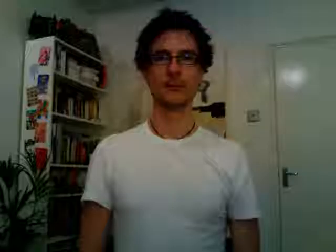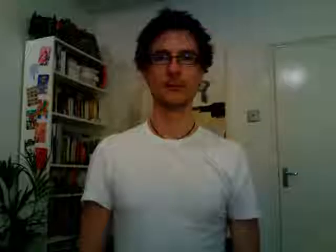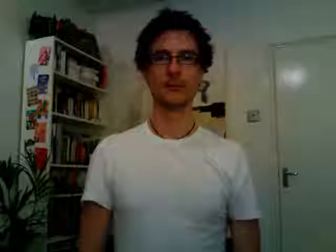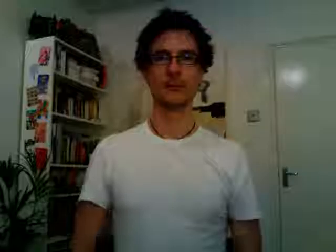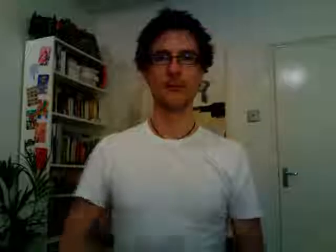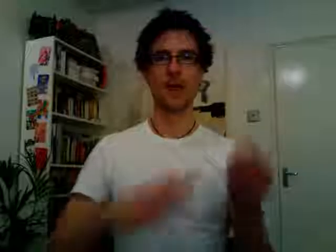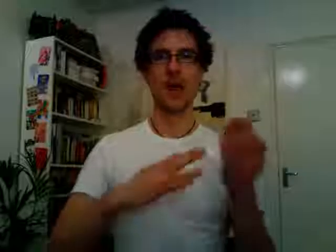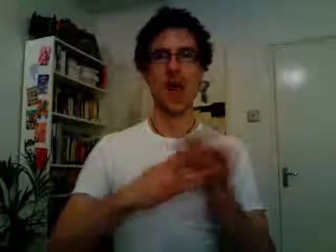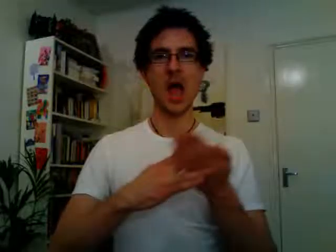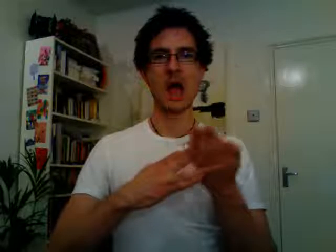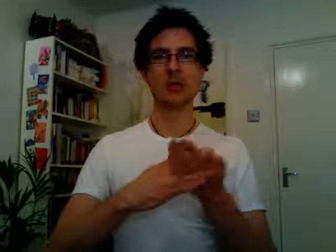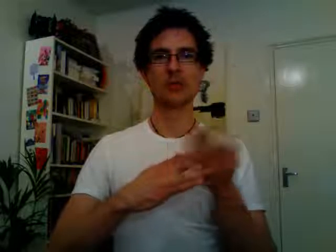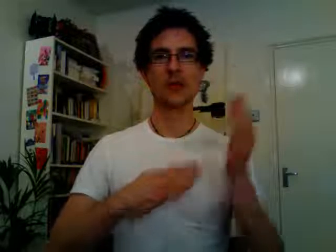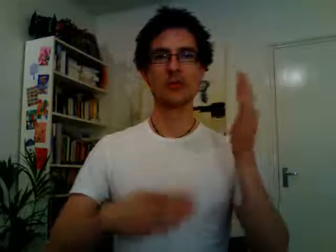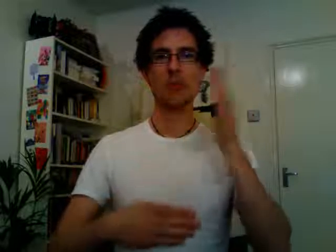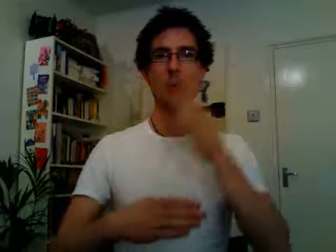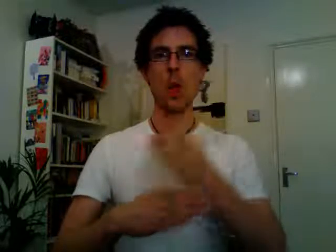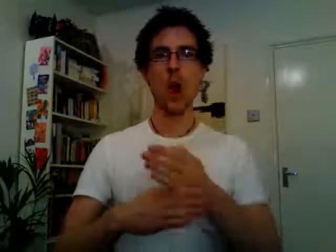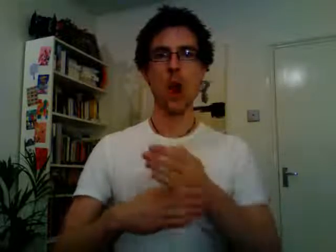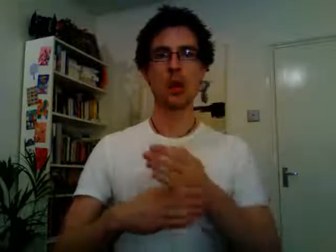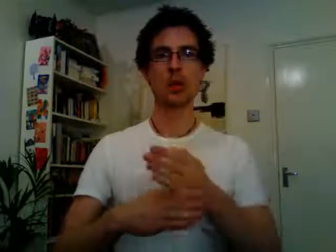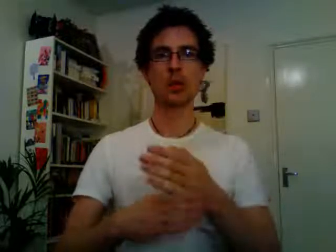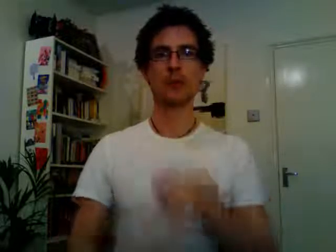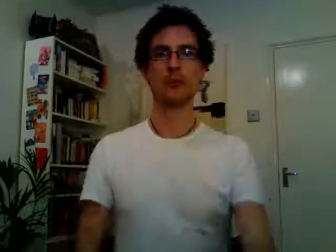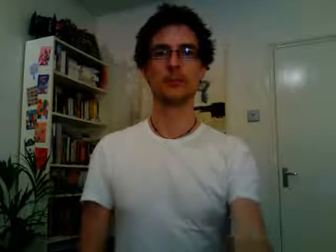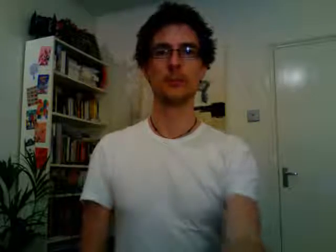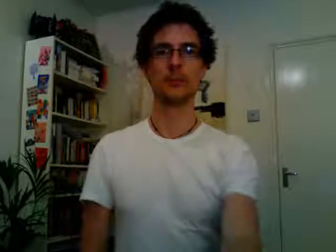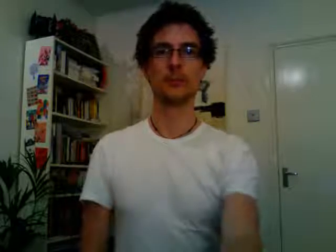access to work